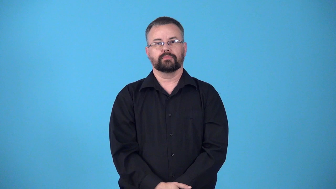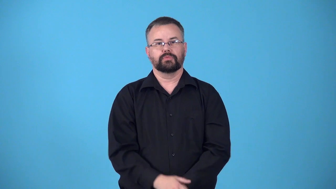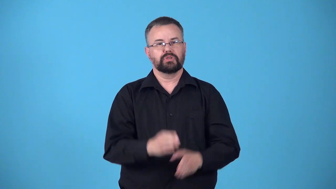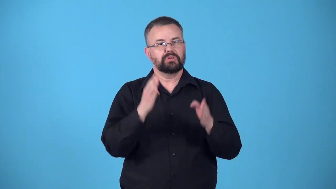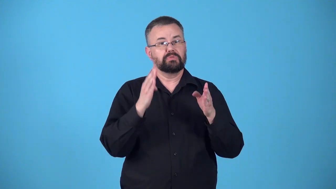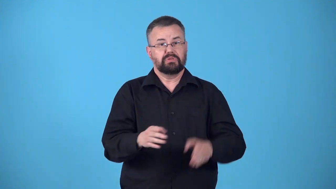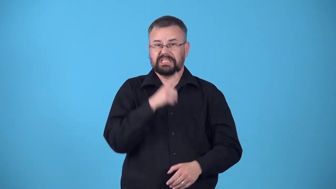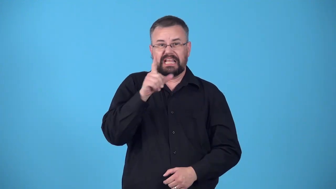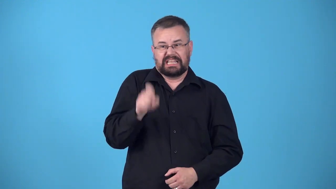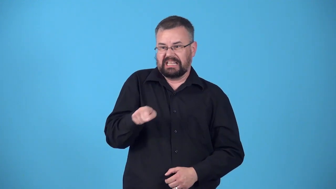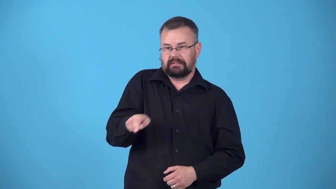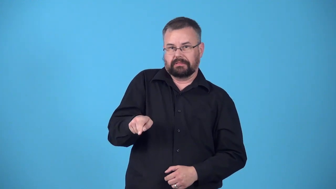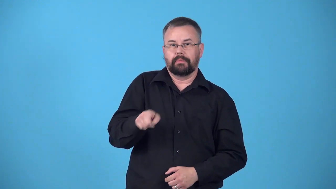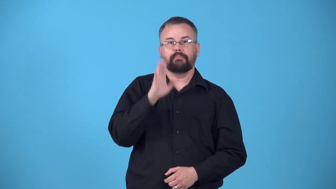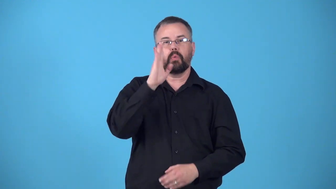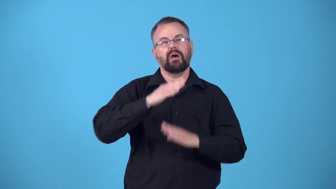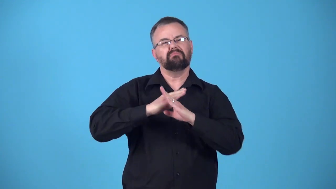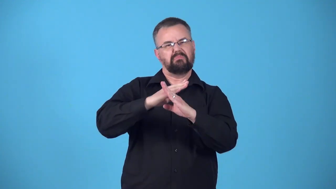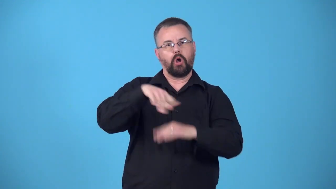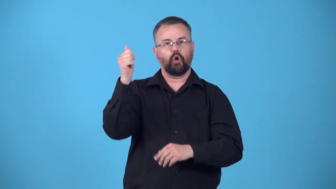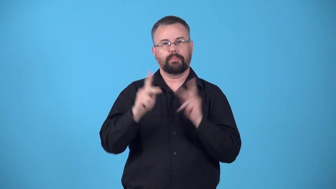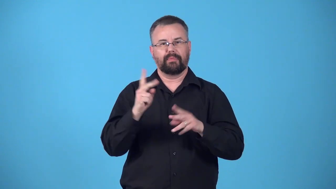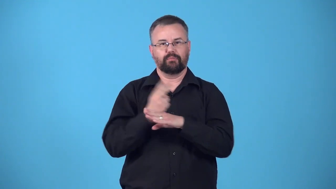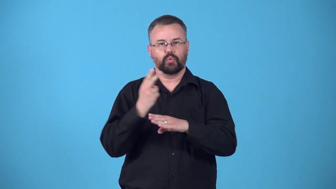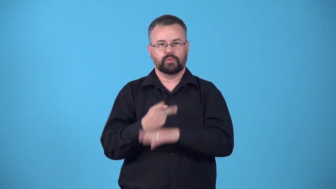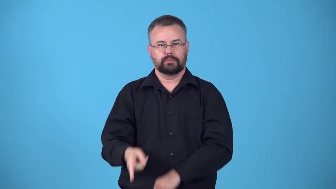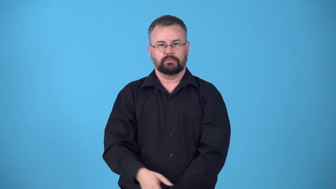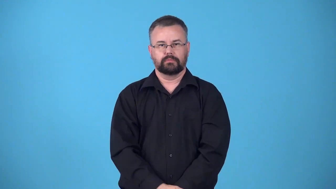dog in the manger